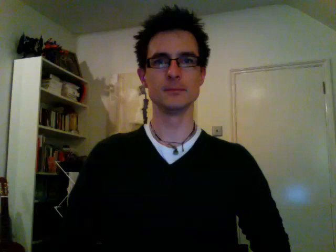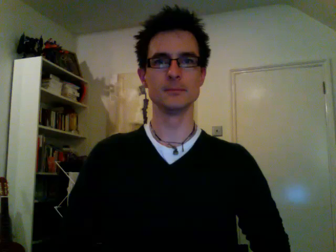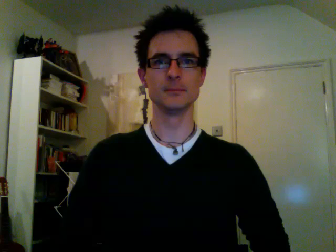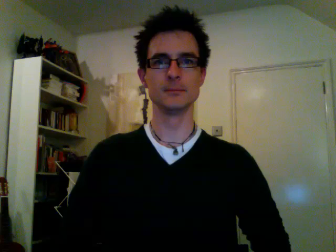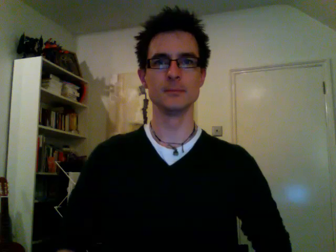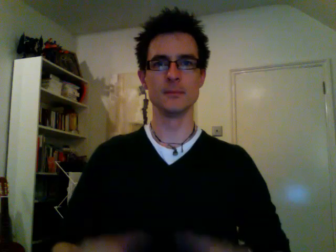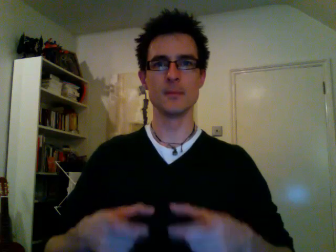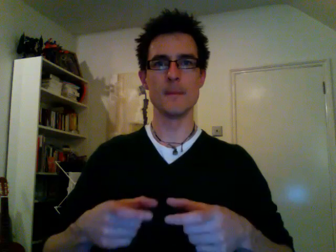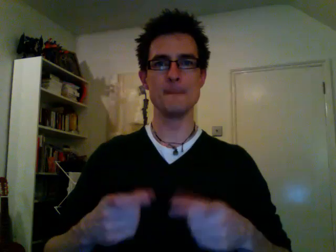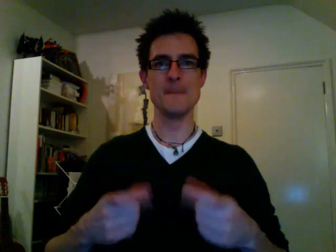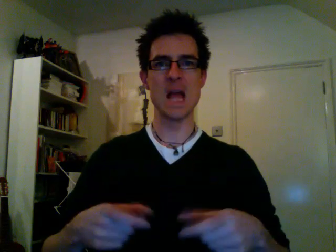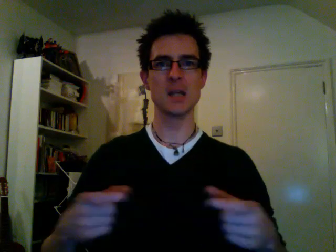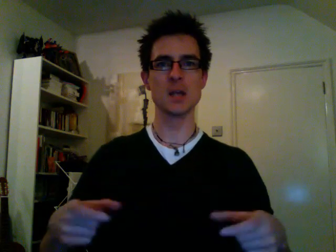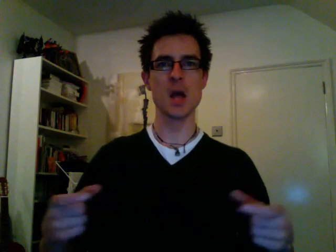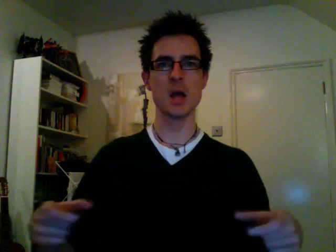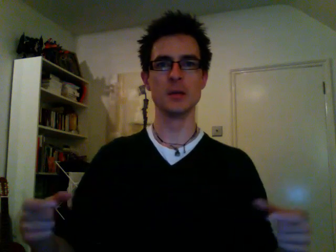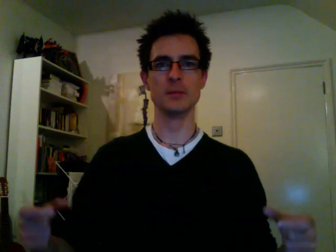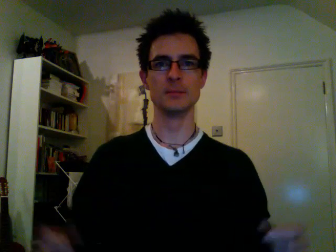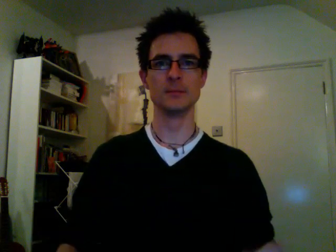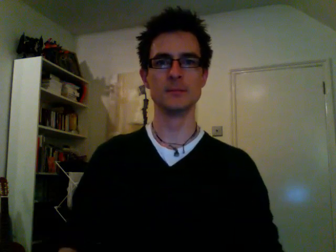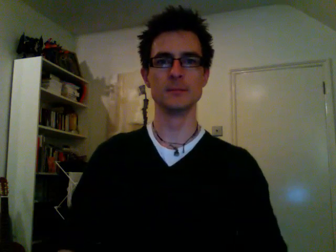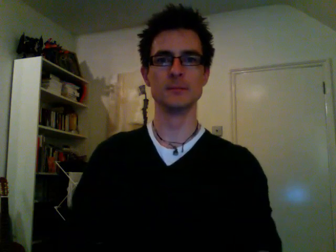bacon